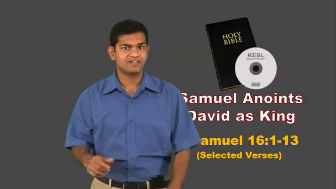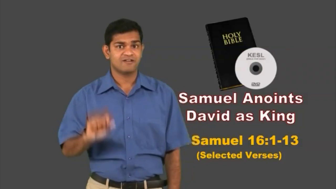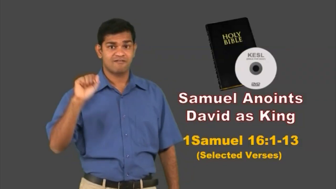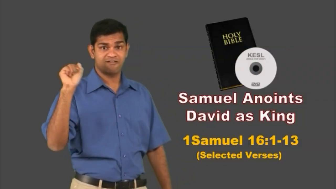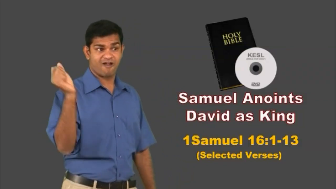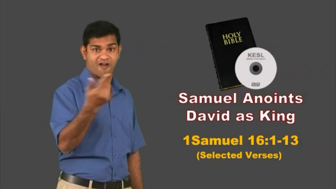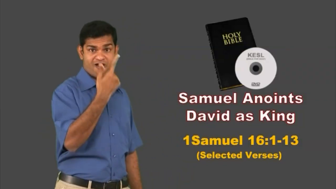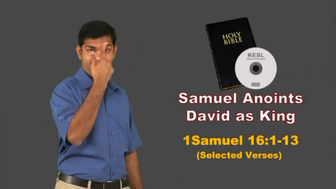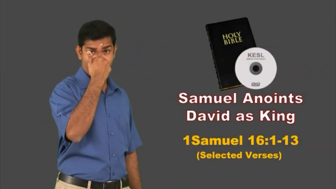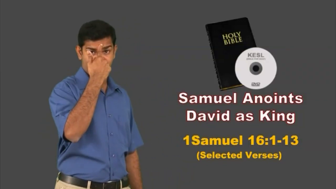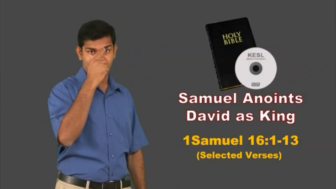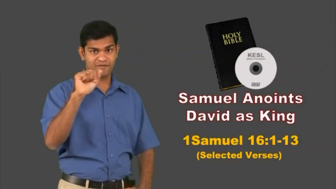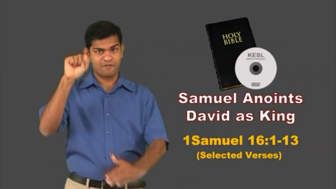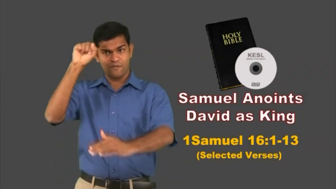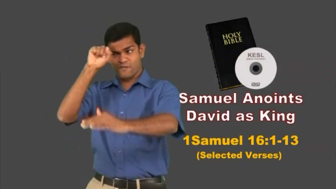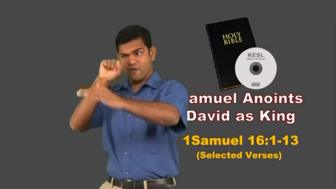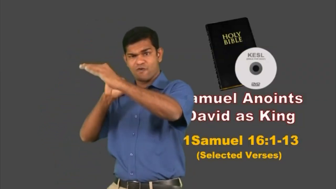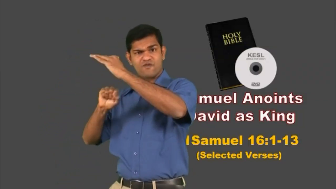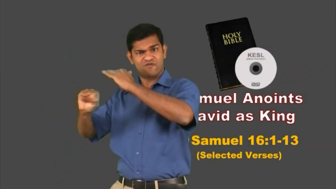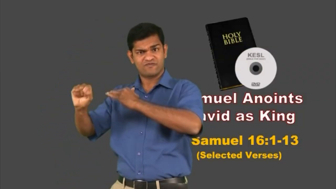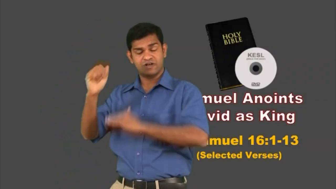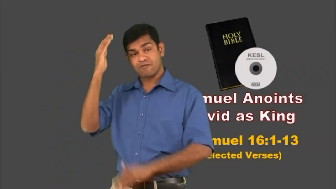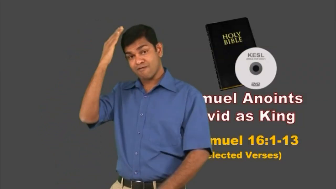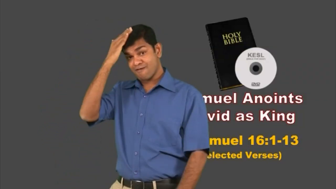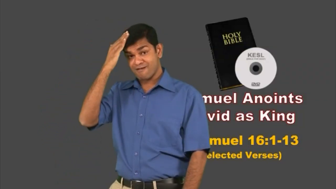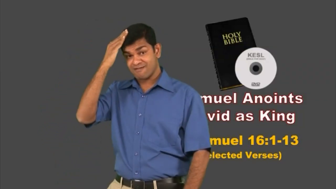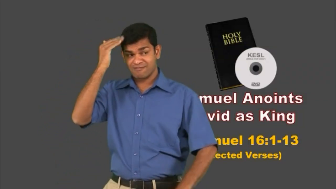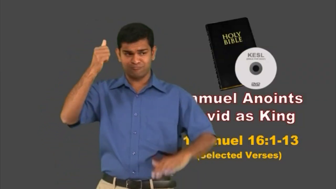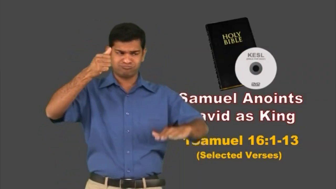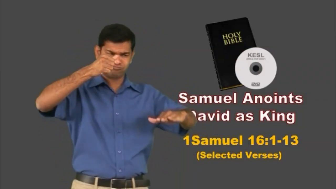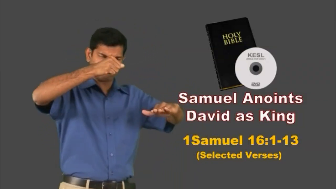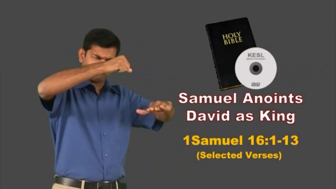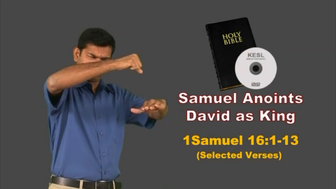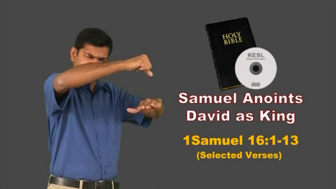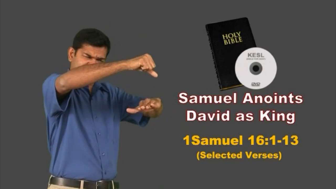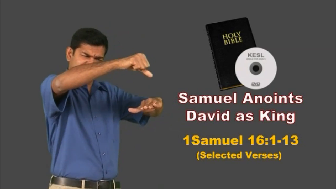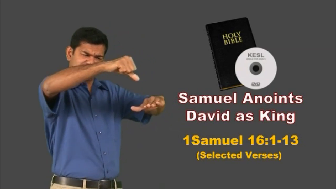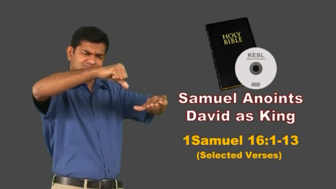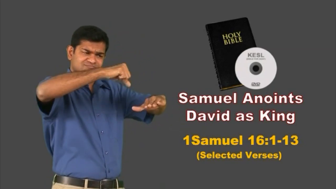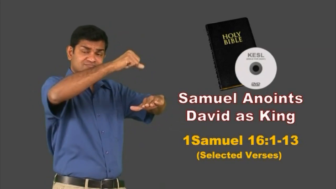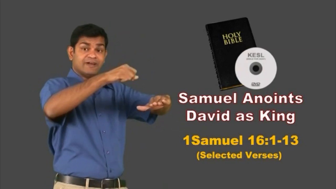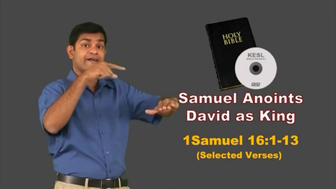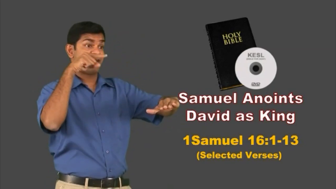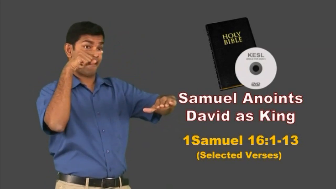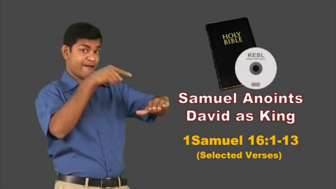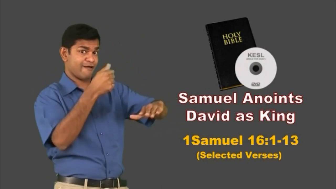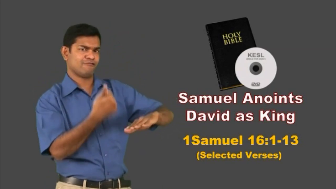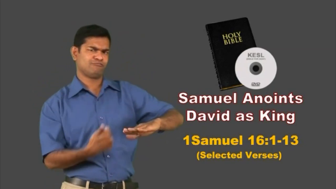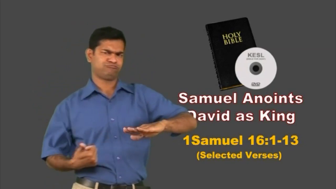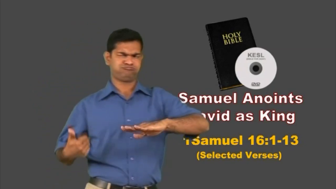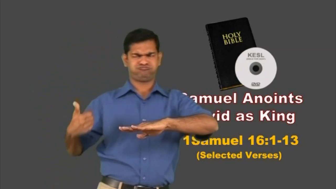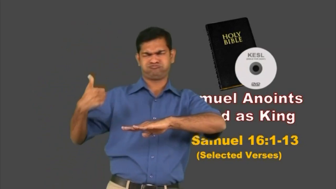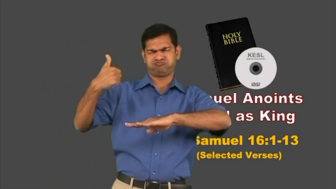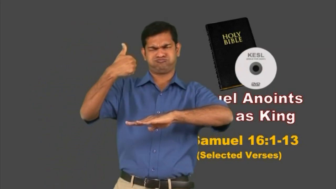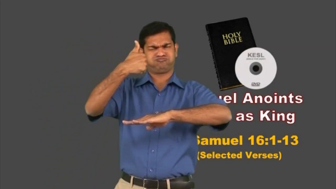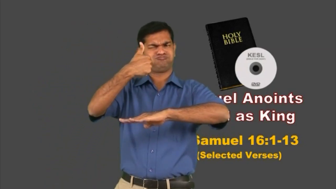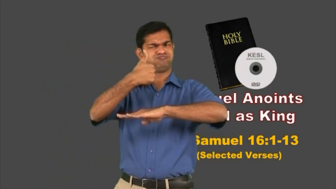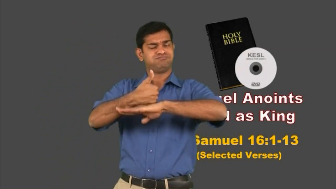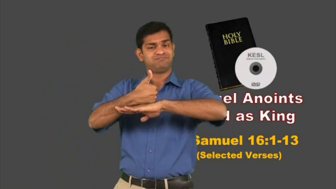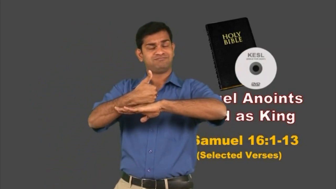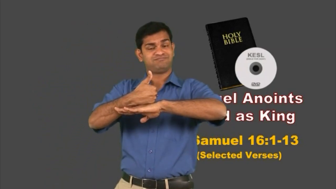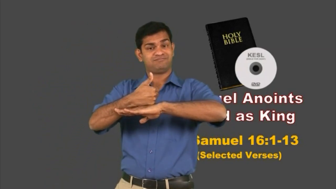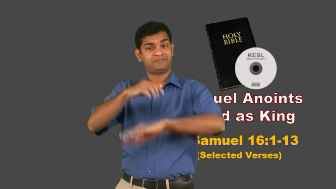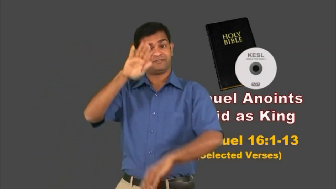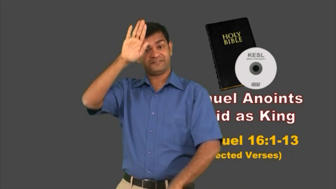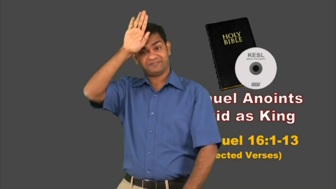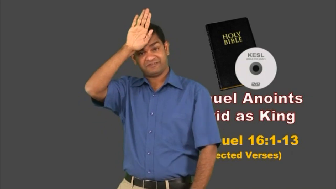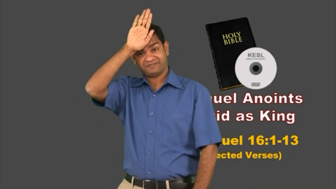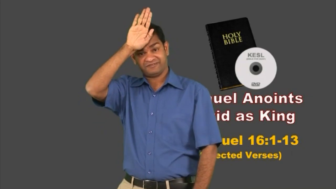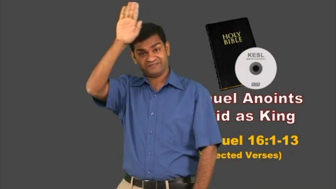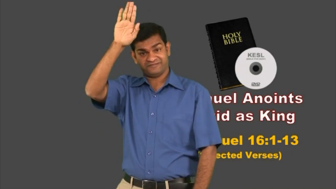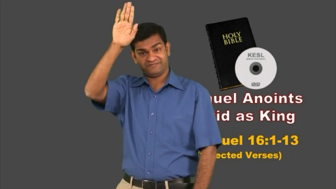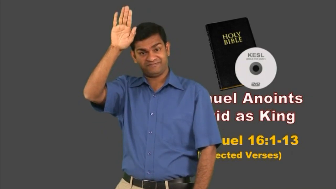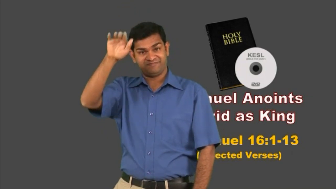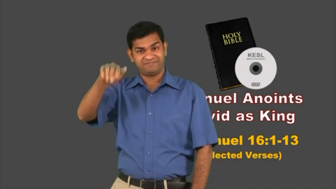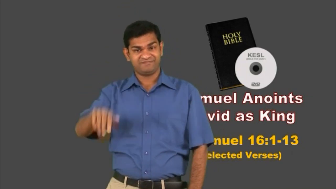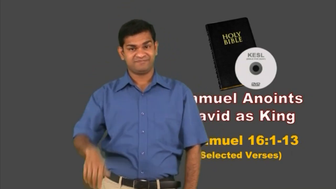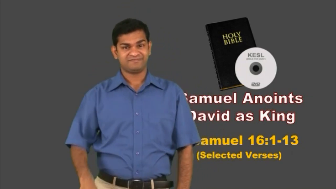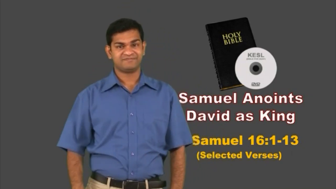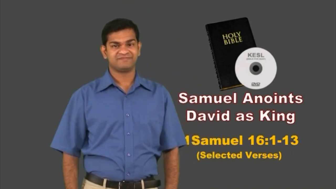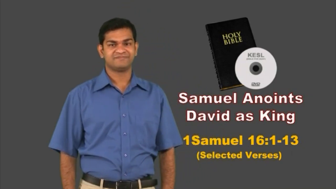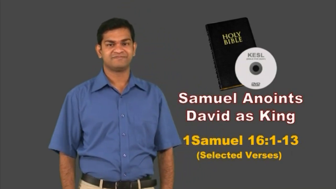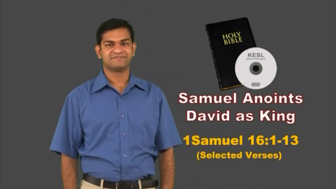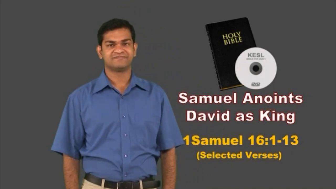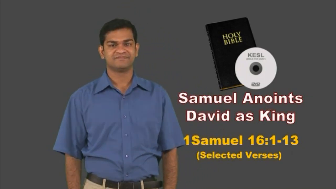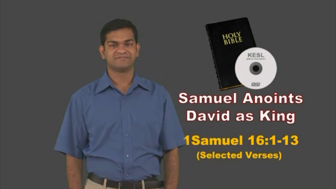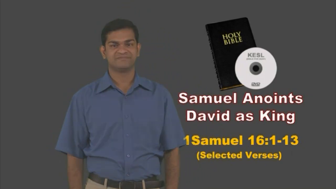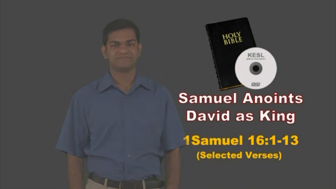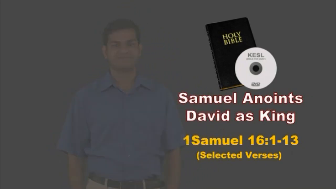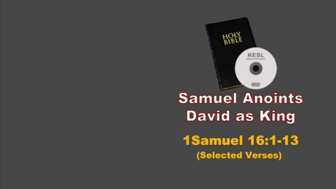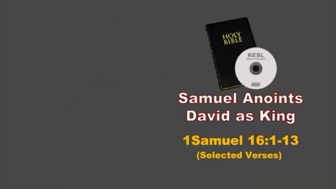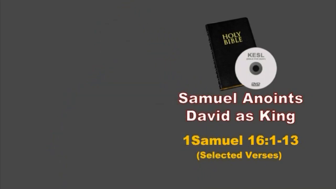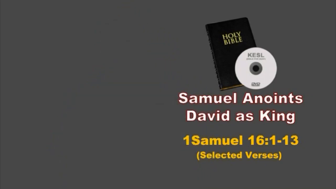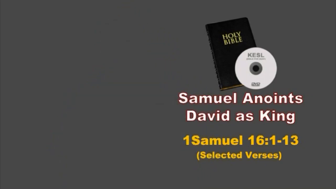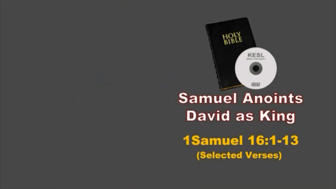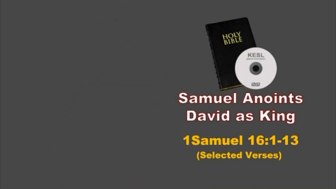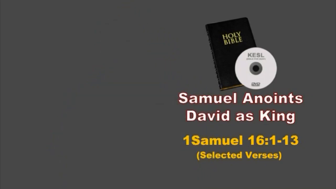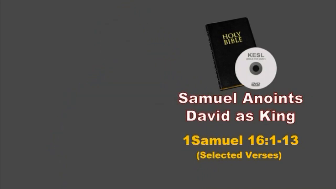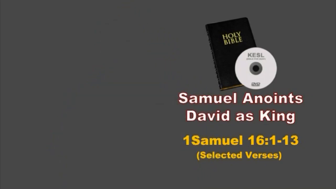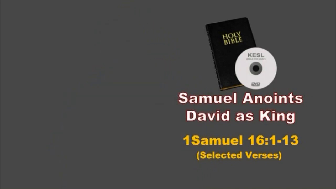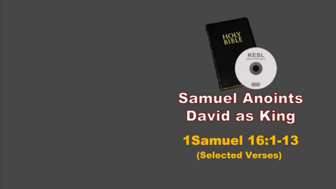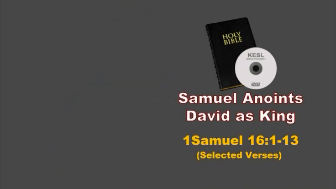Samuel Anoints David as King